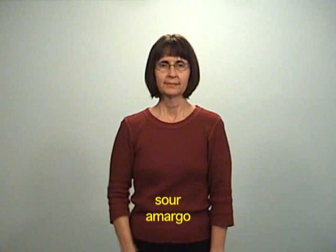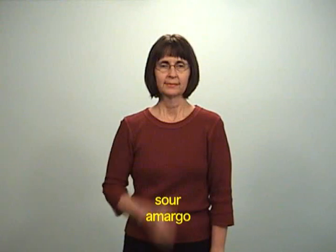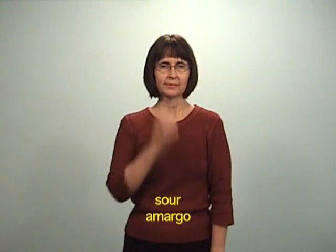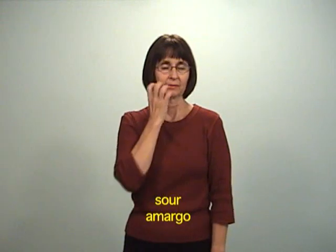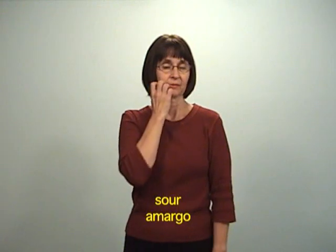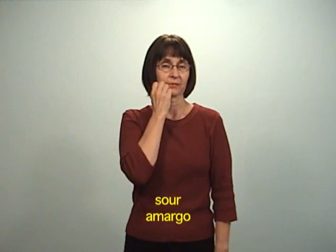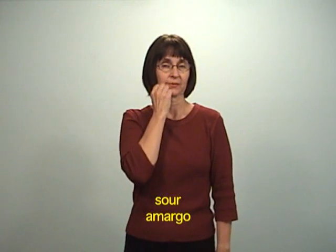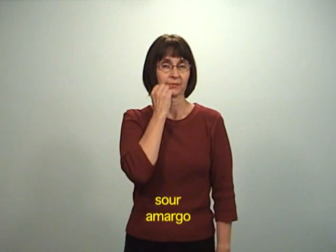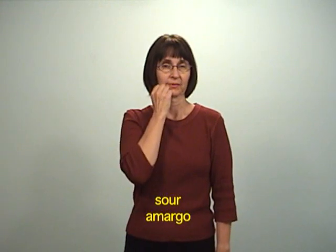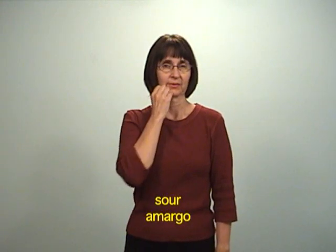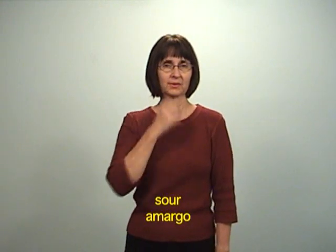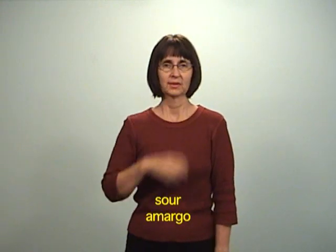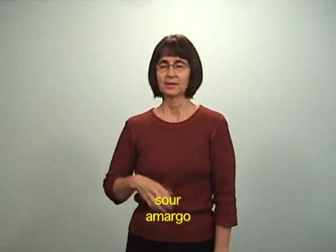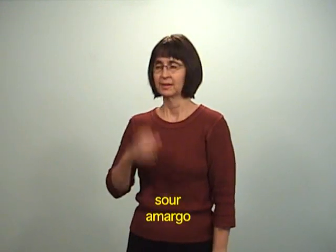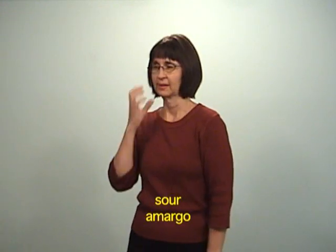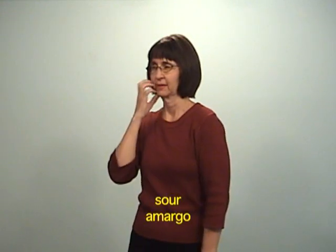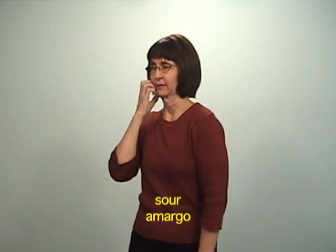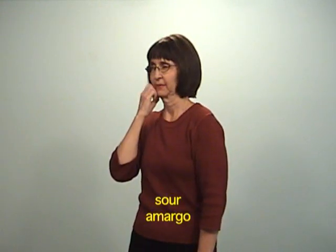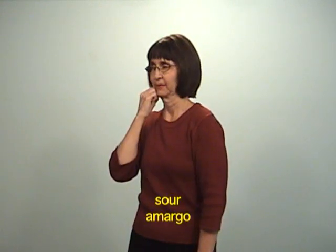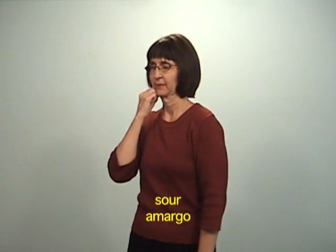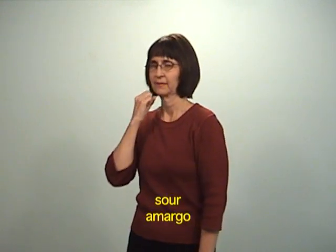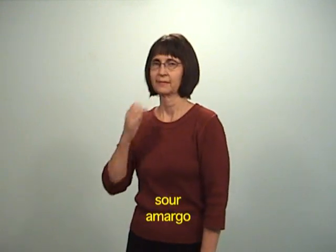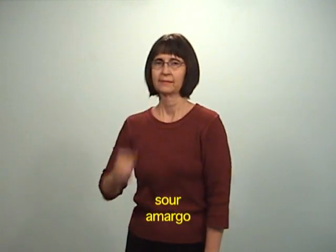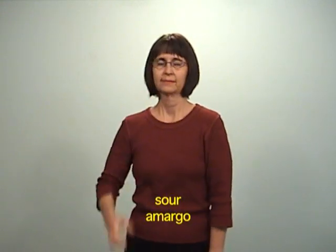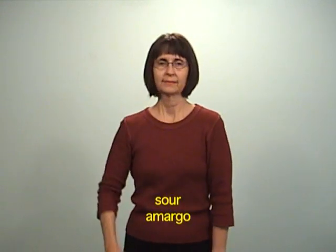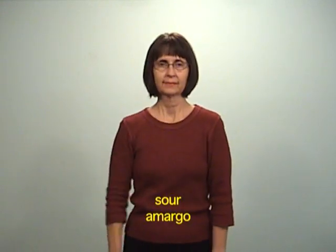Sour